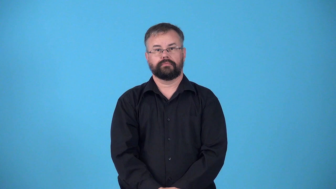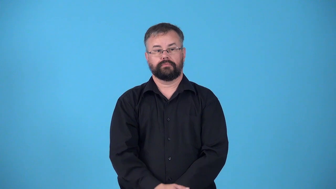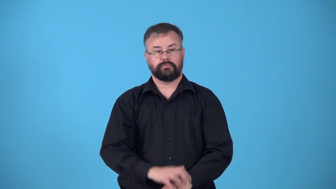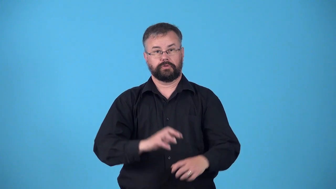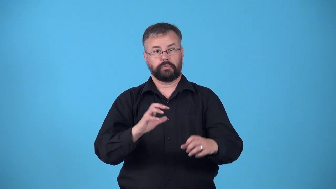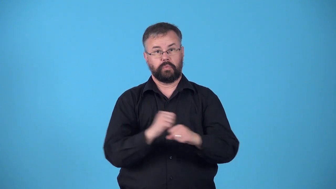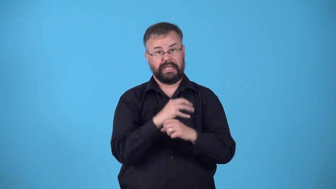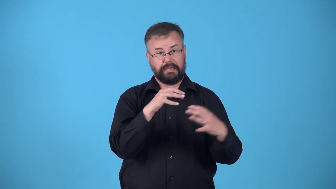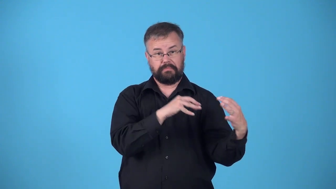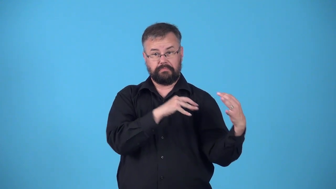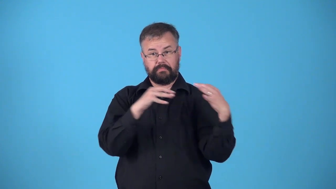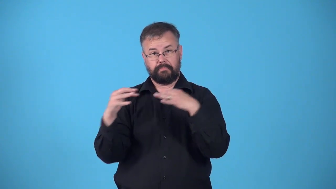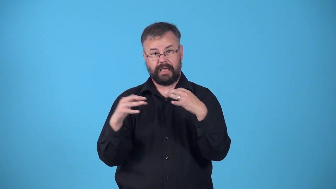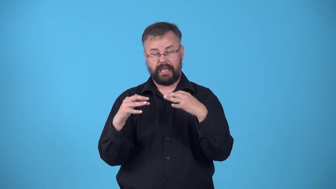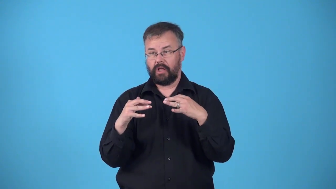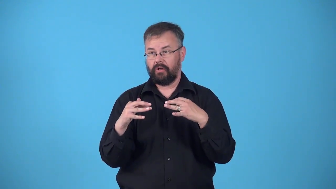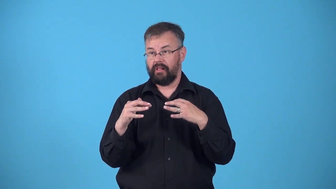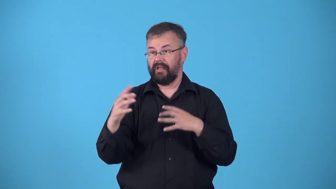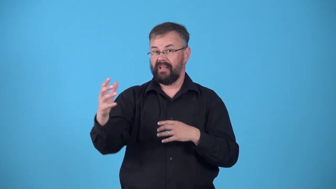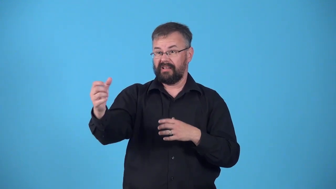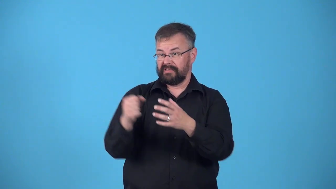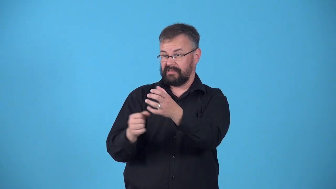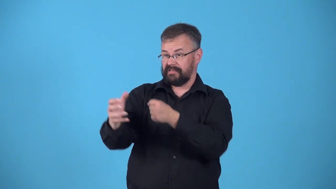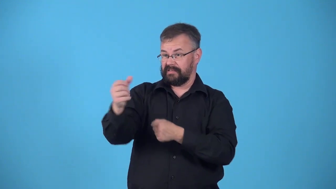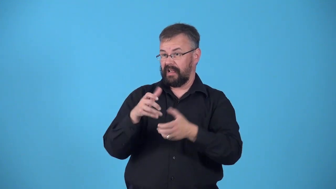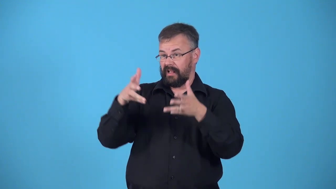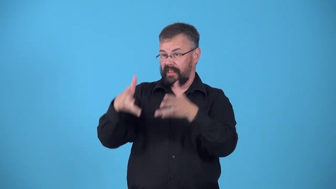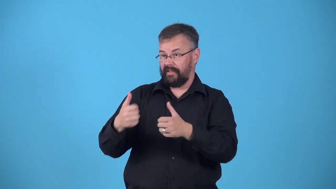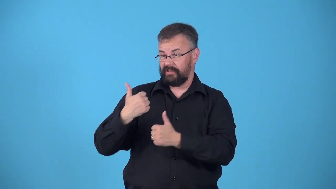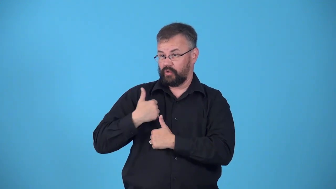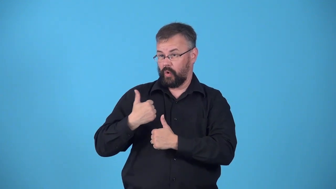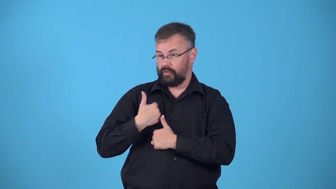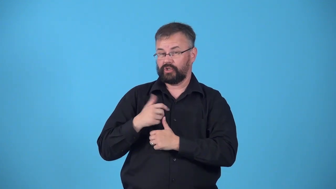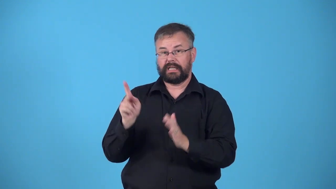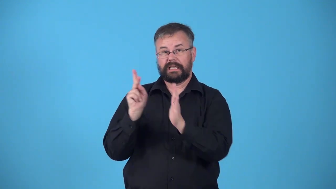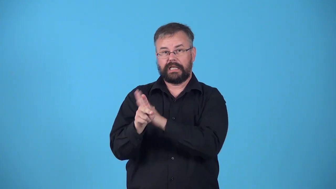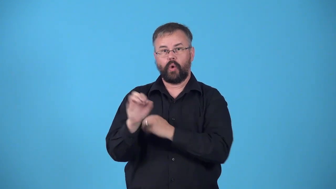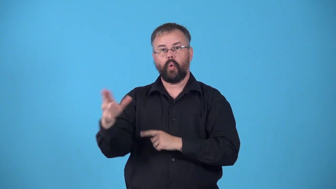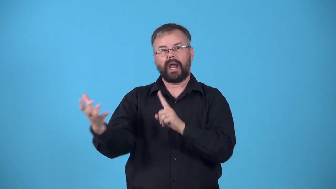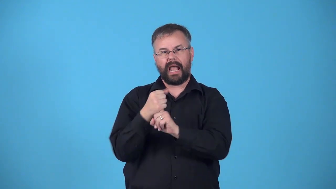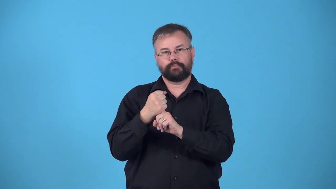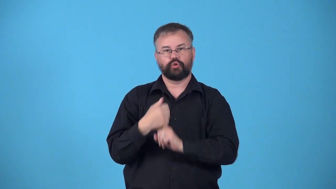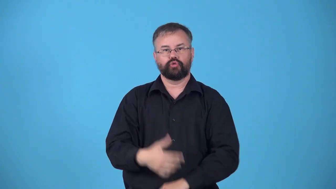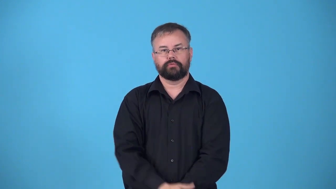mop up